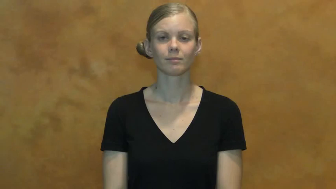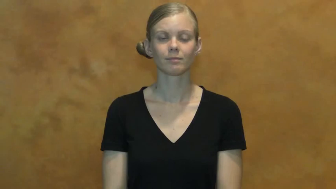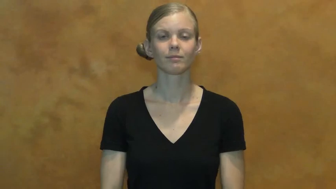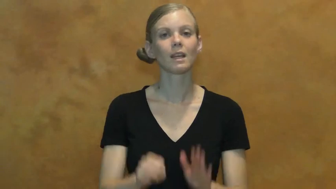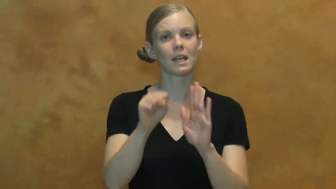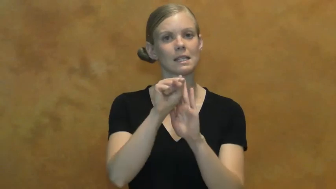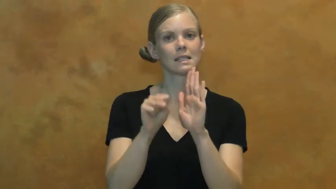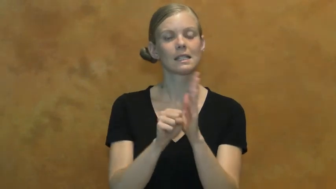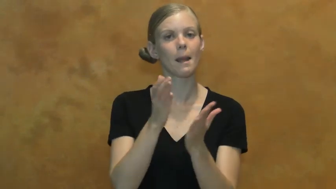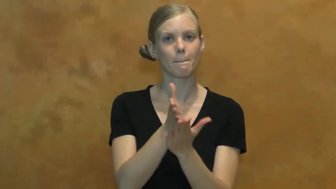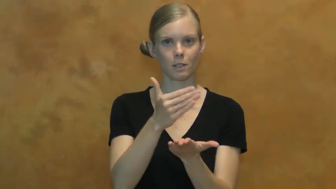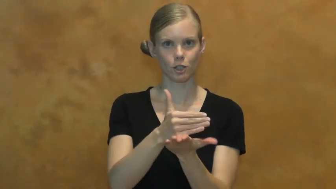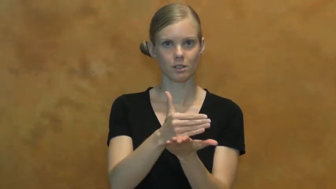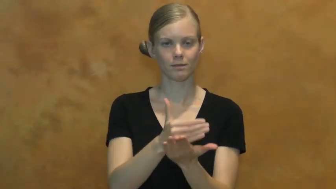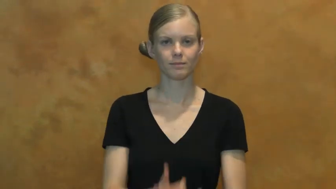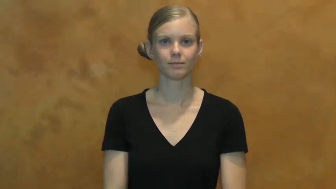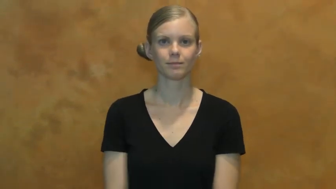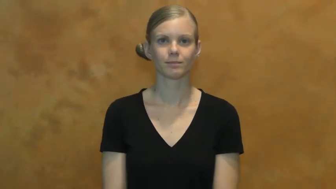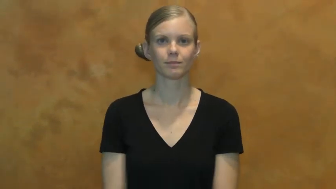state budget